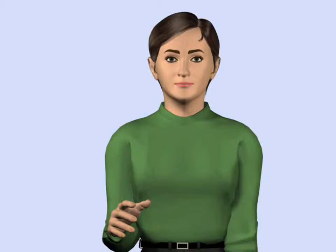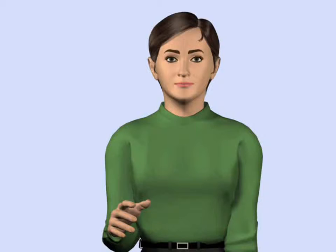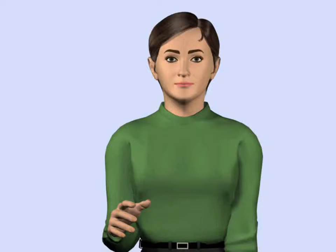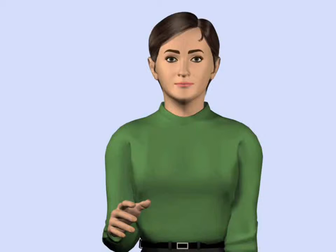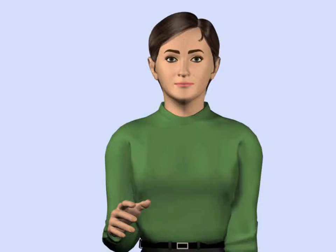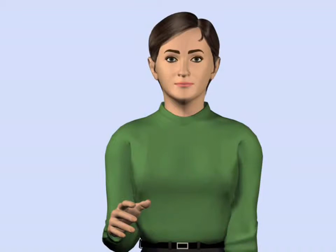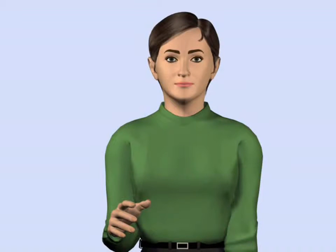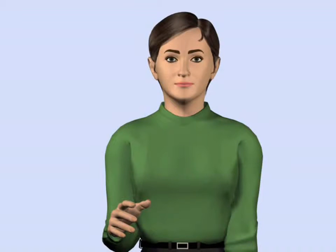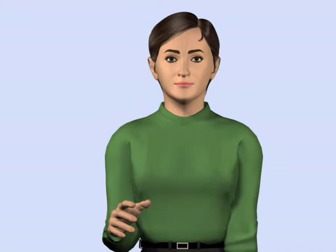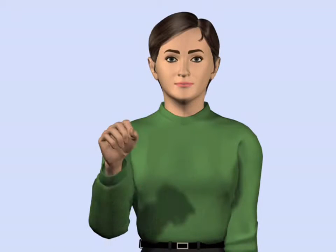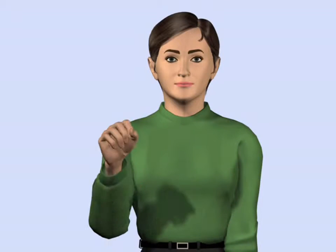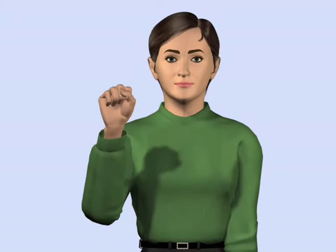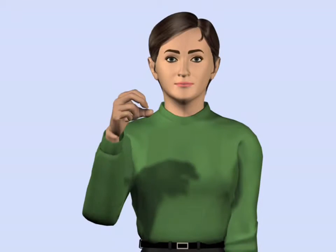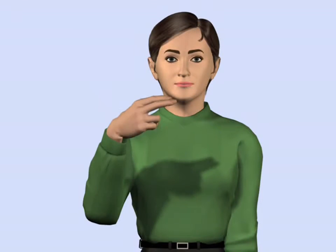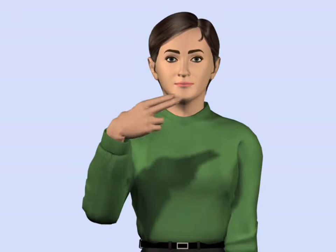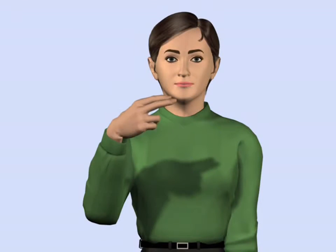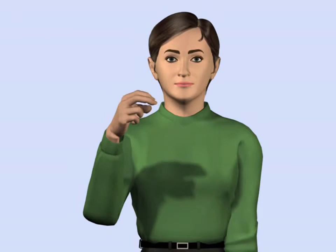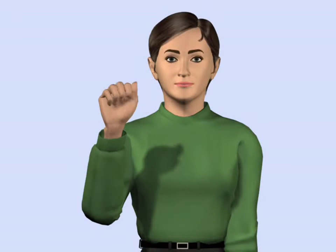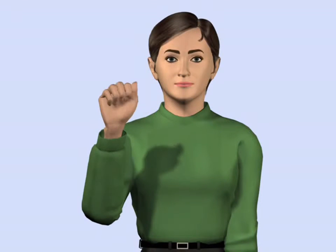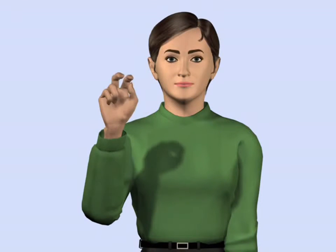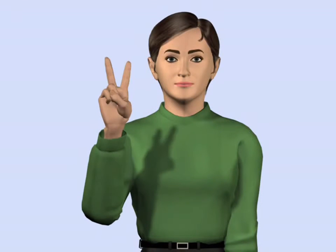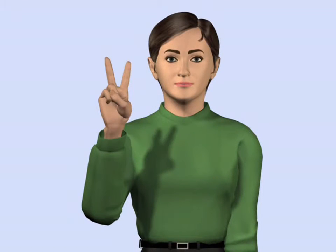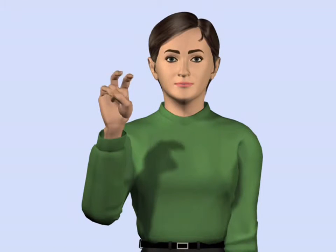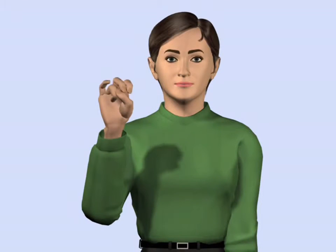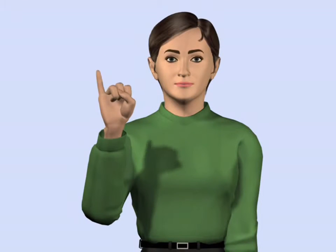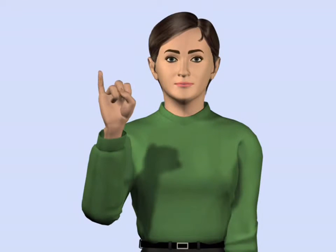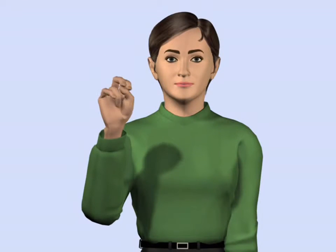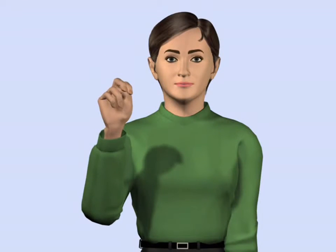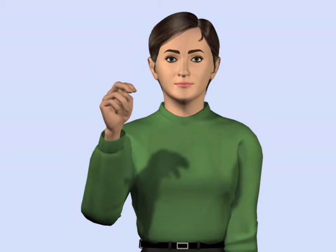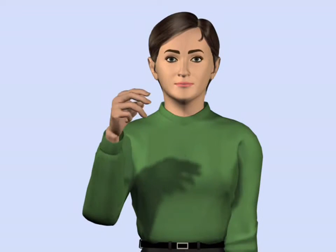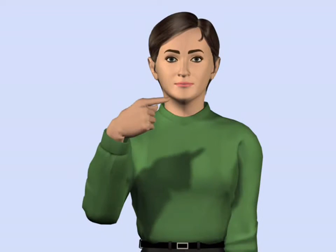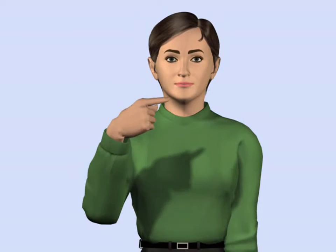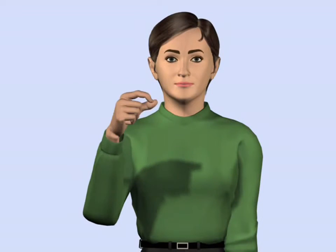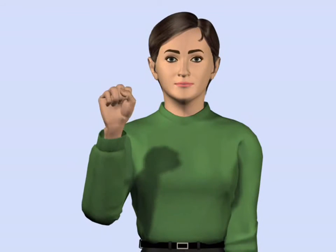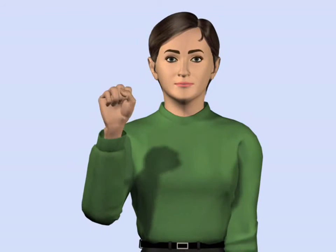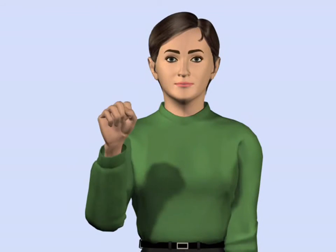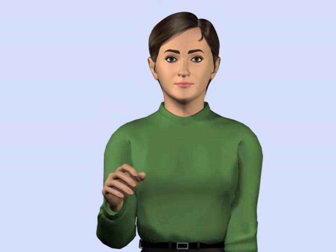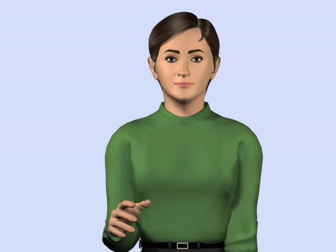shavings